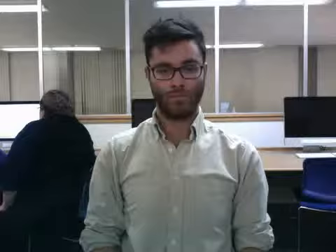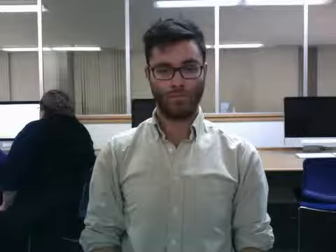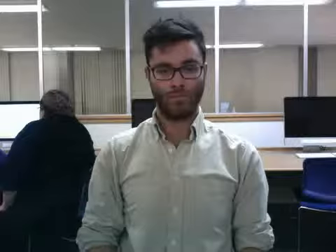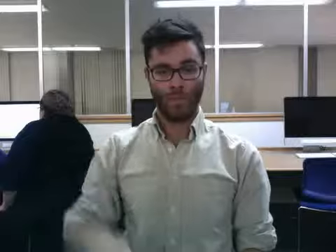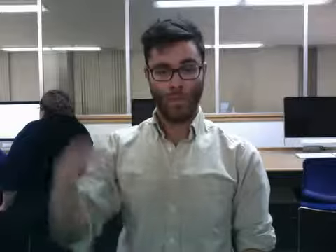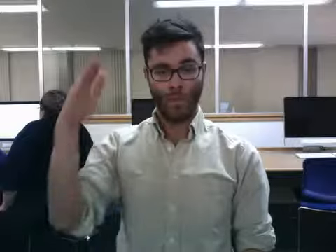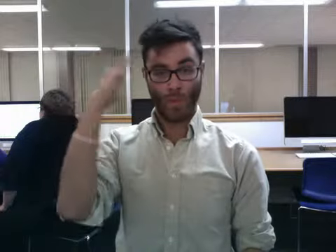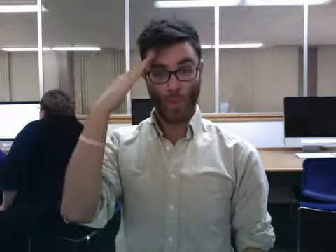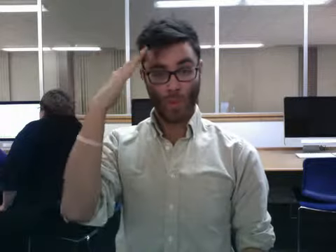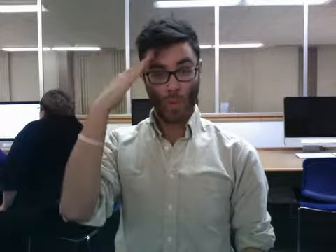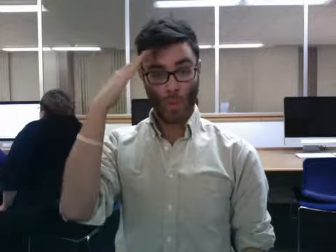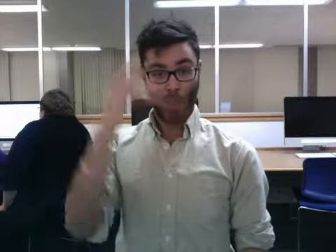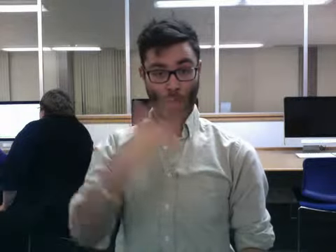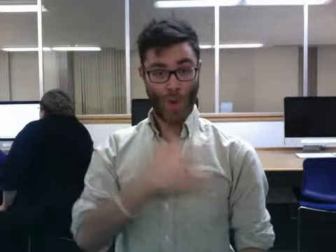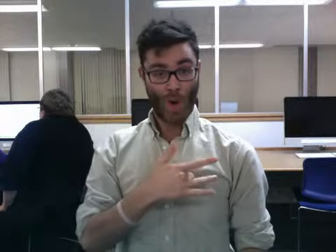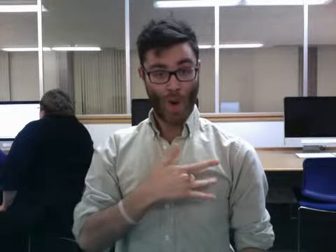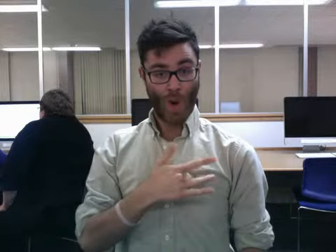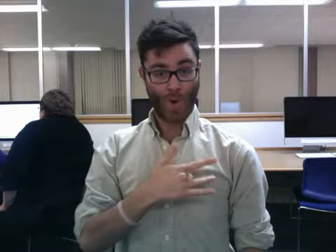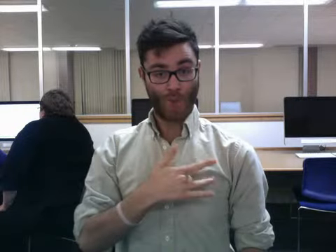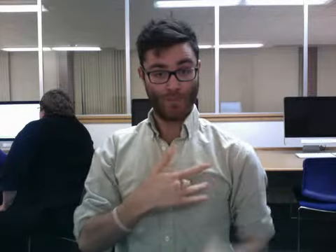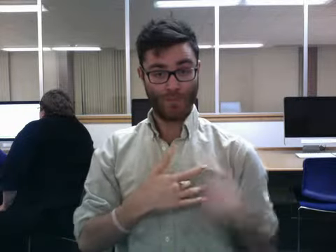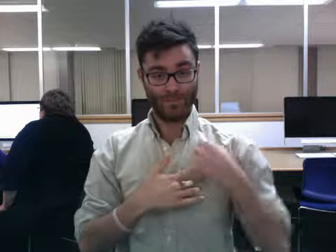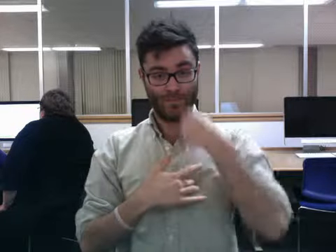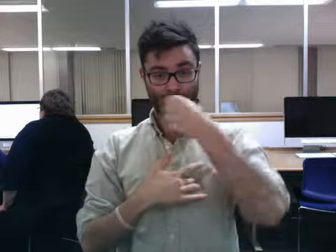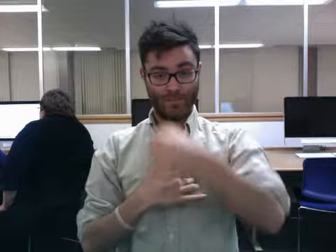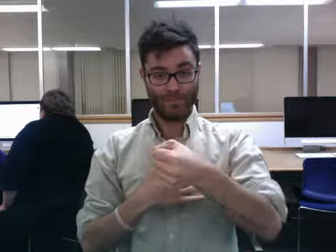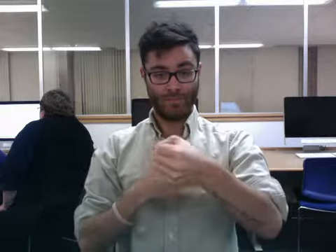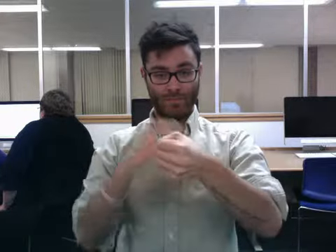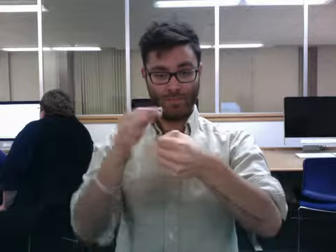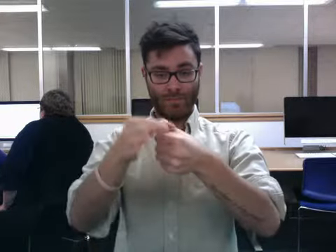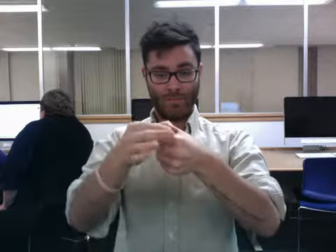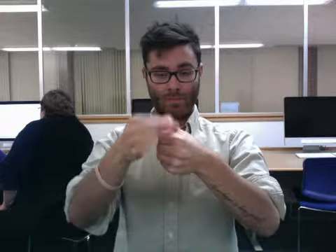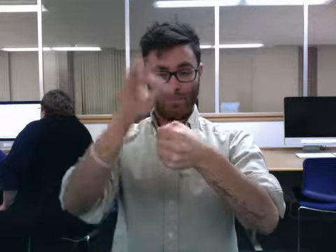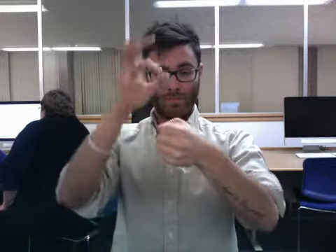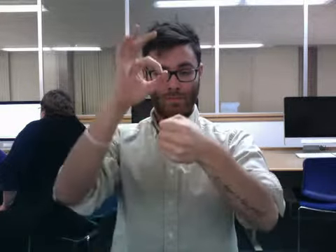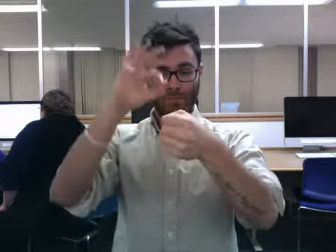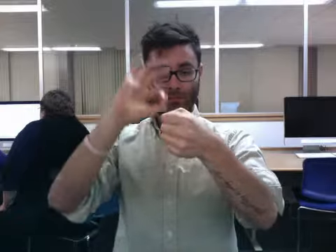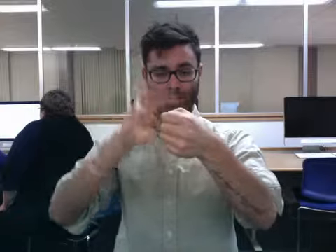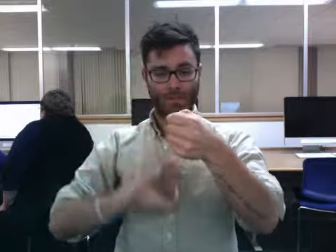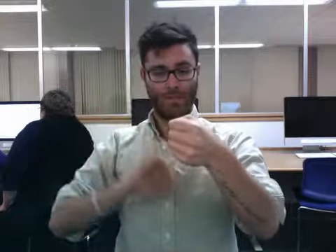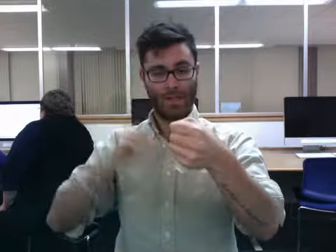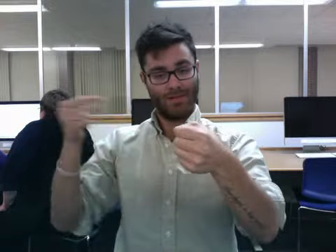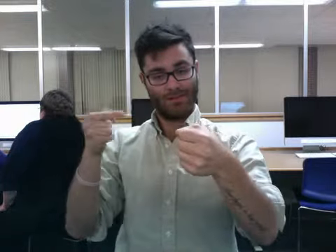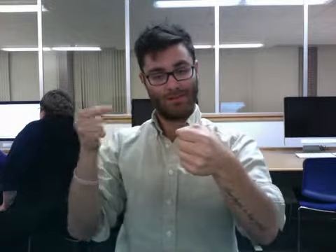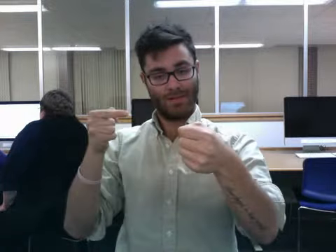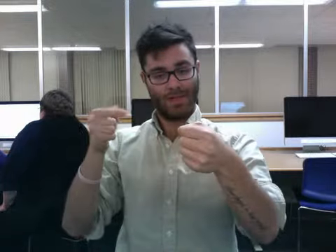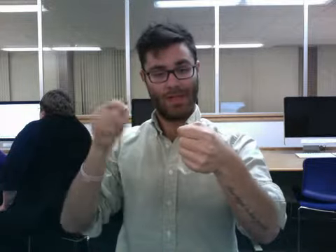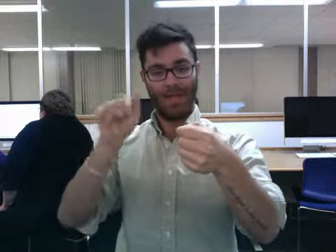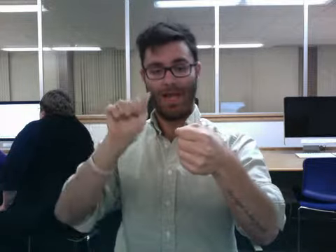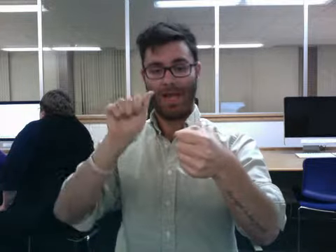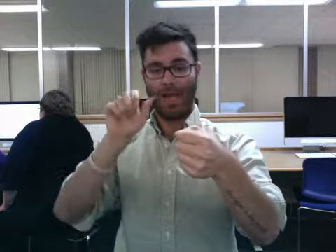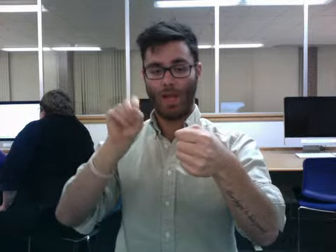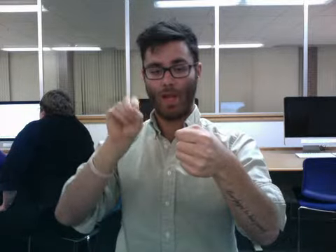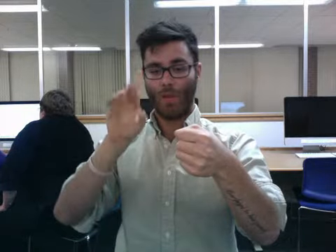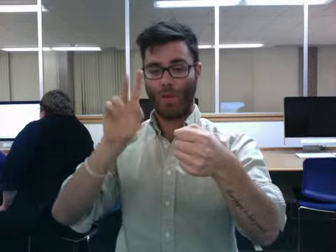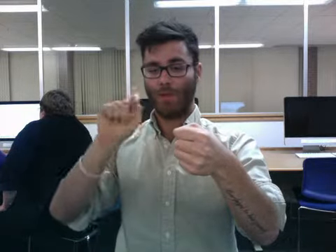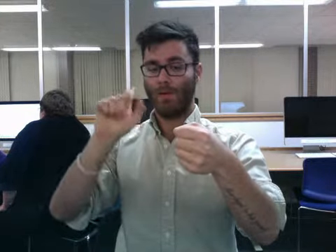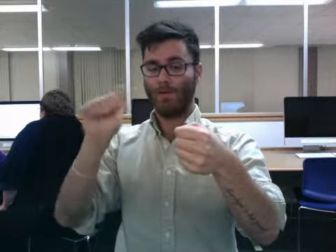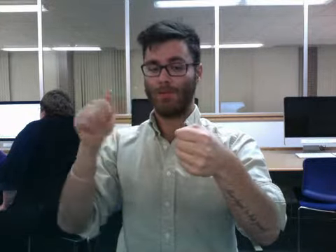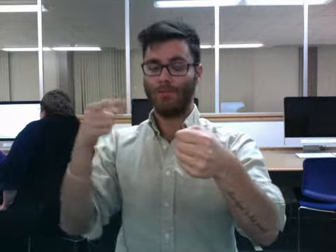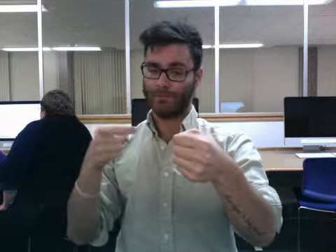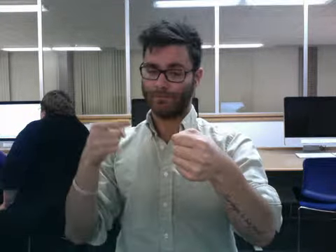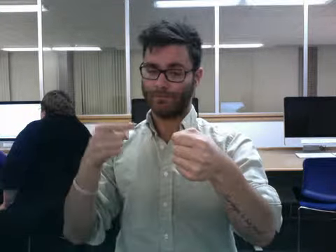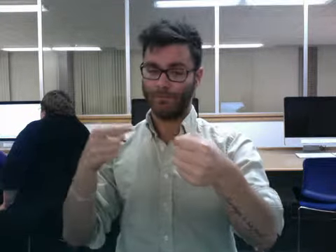Aorta